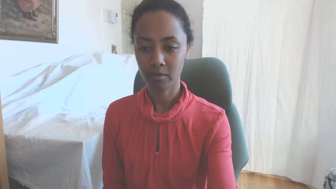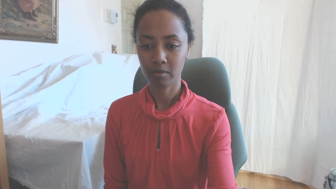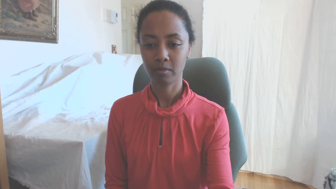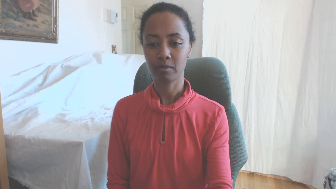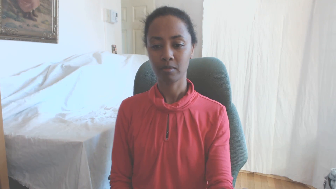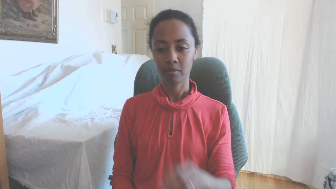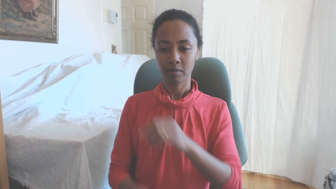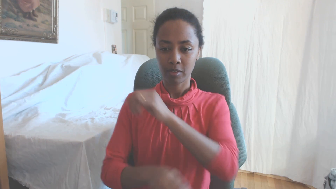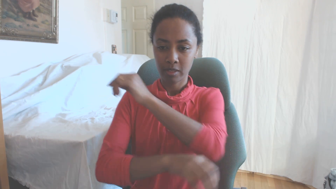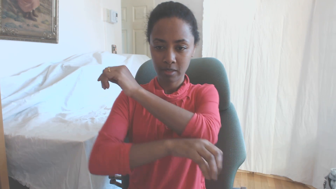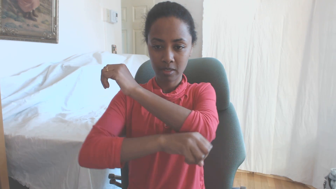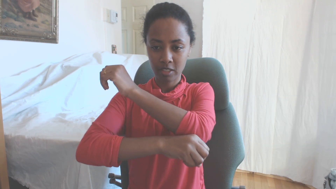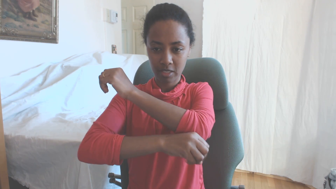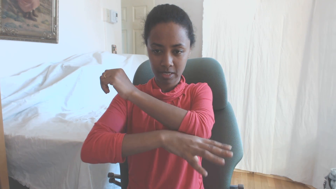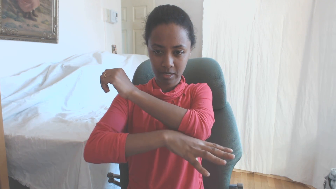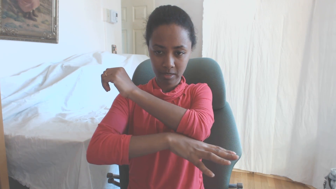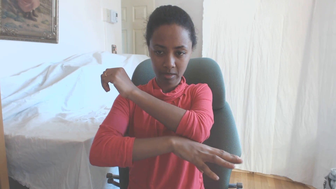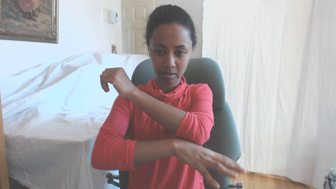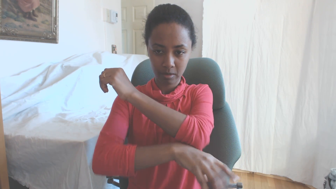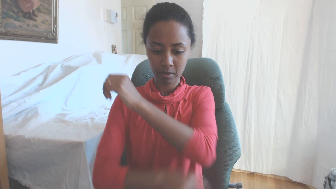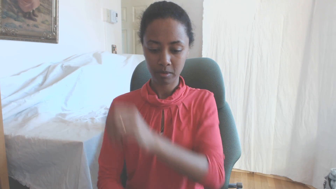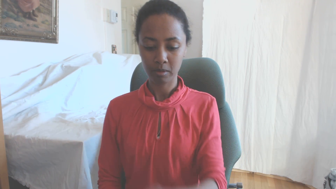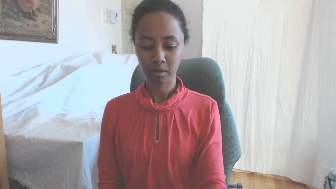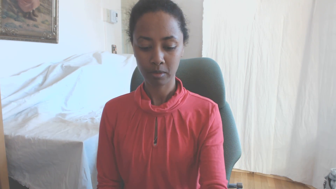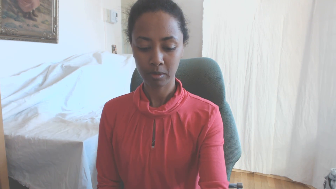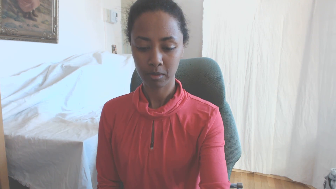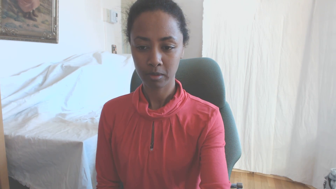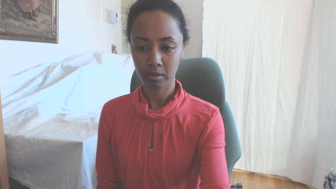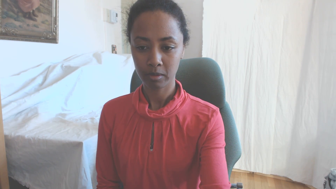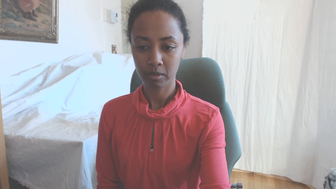root